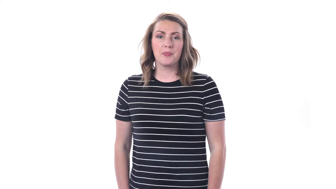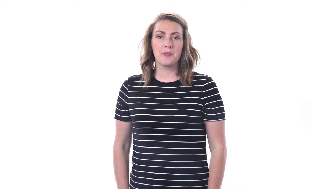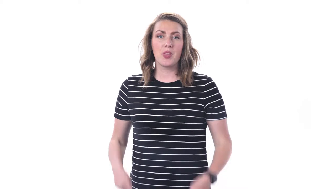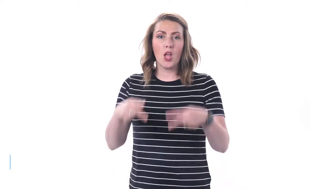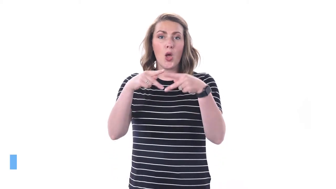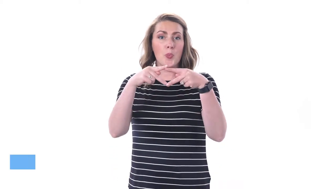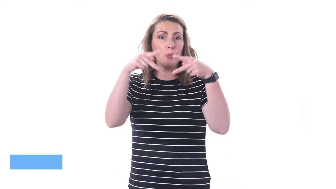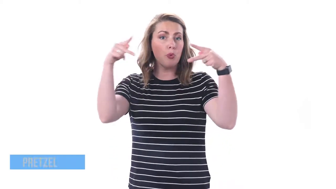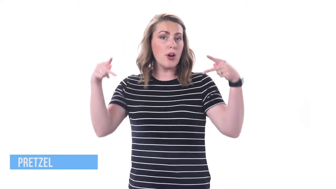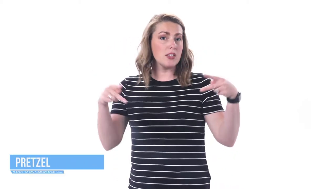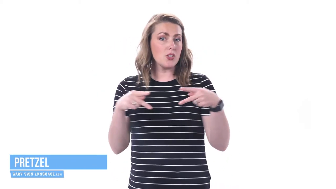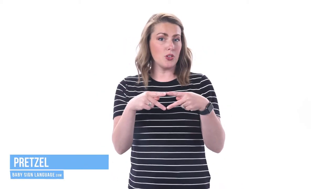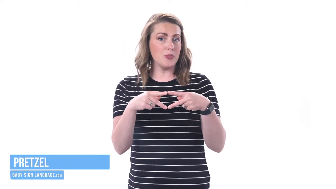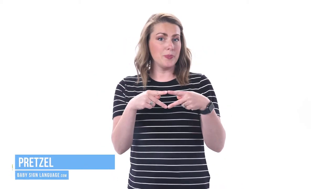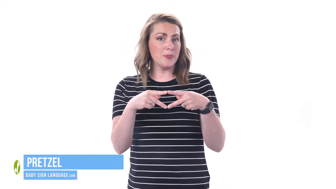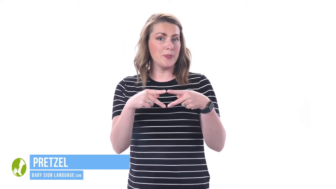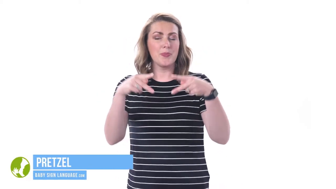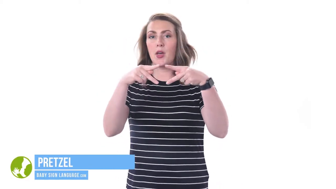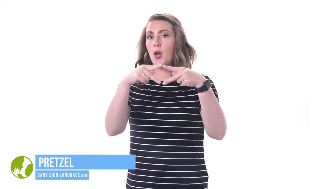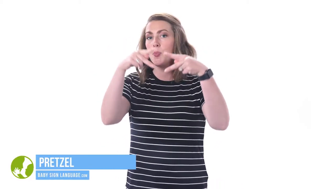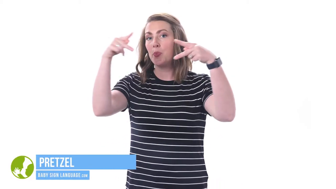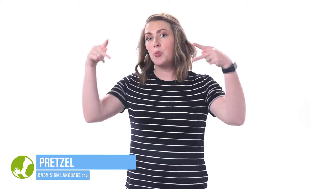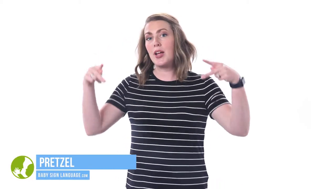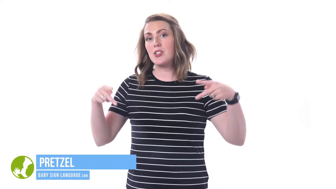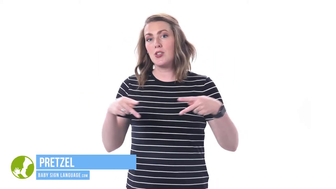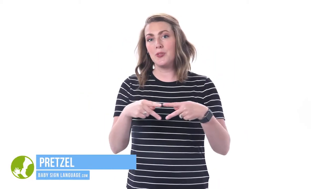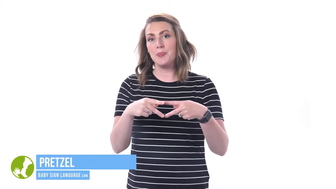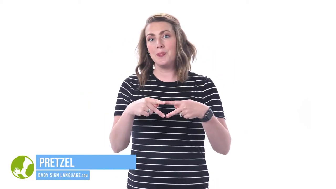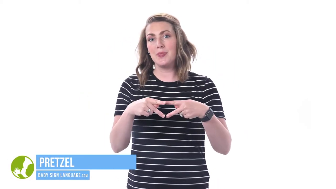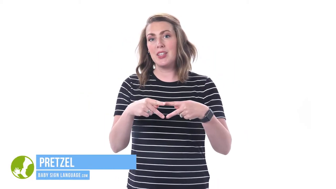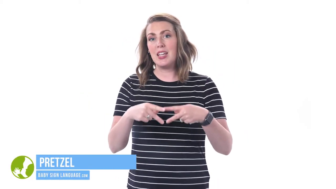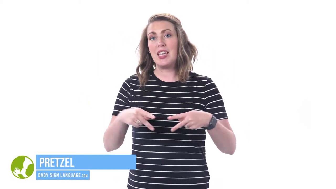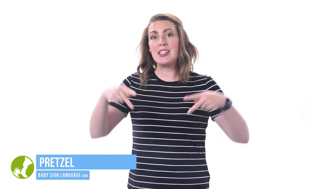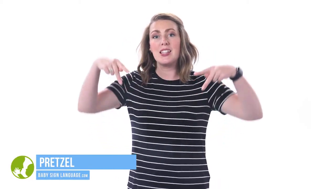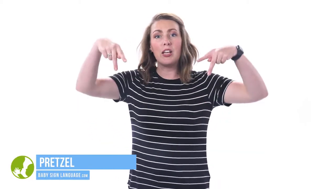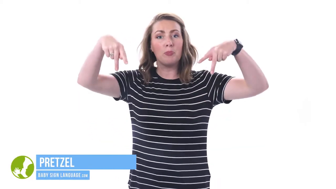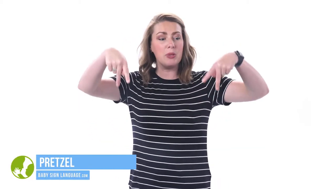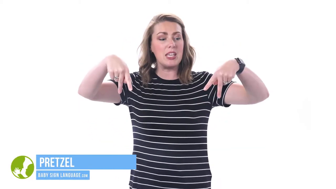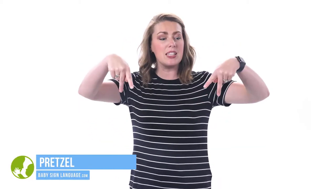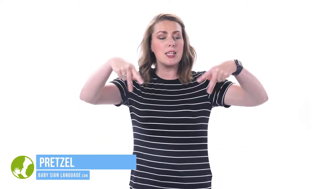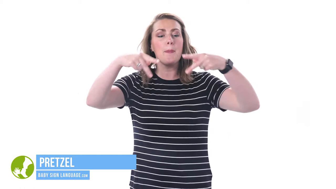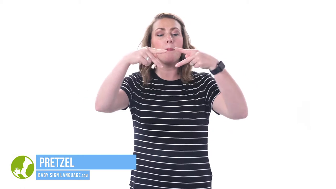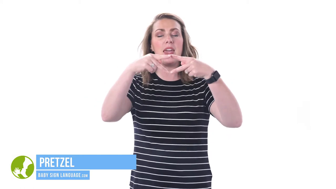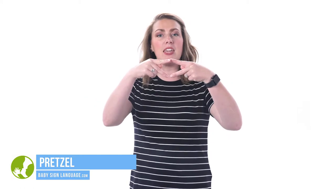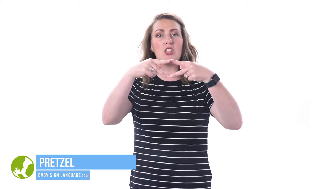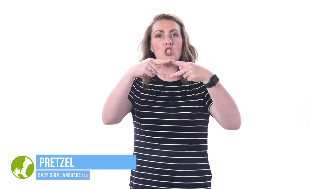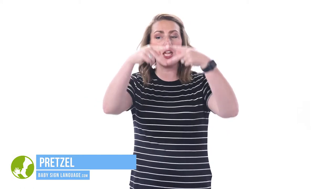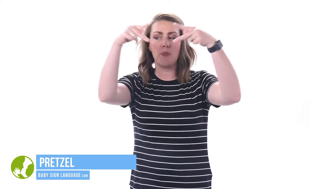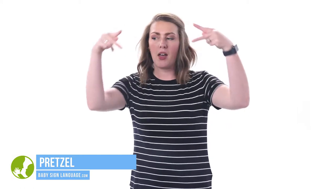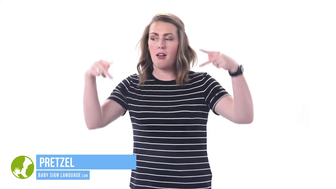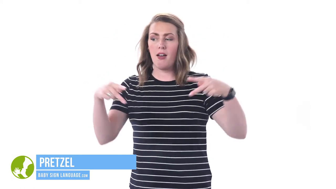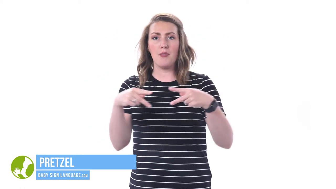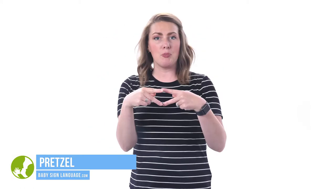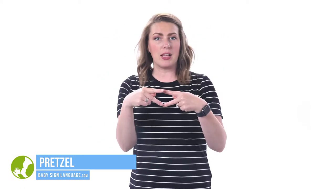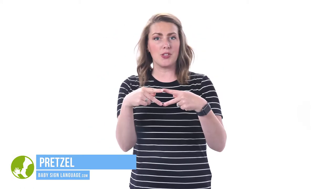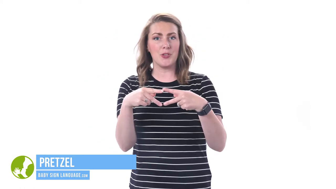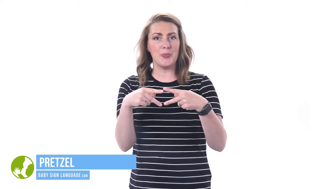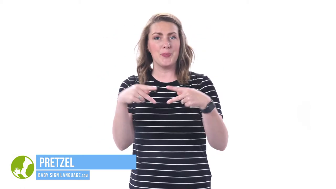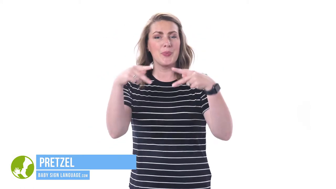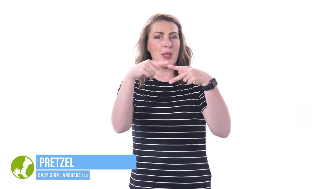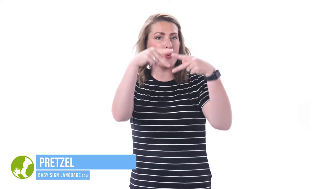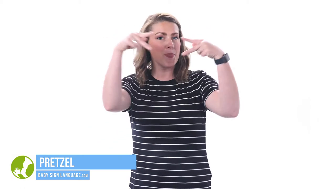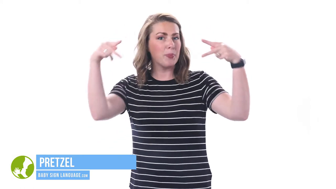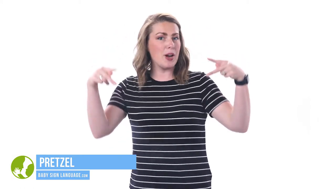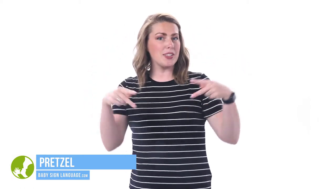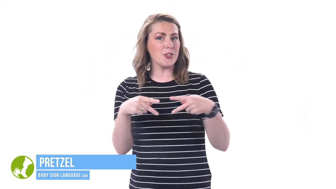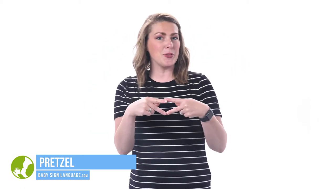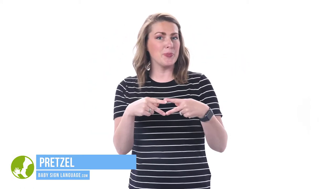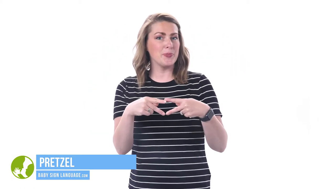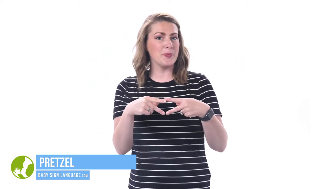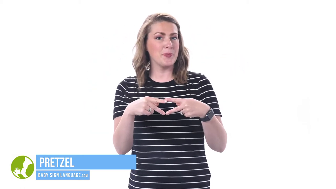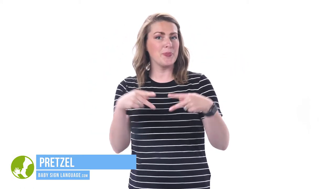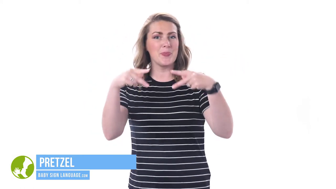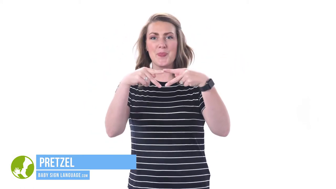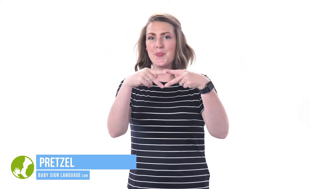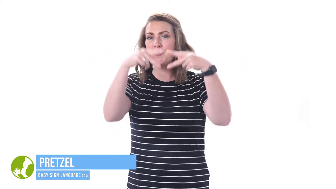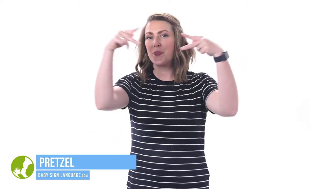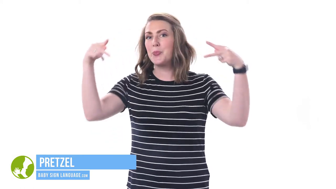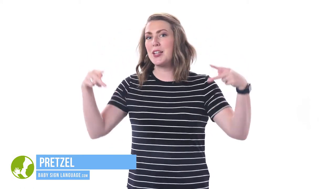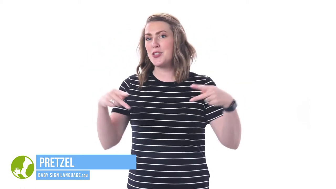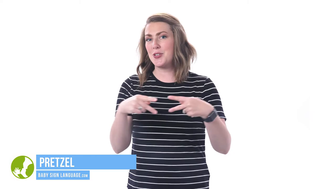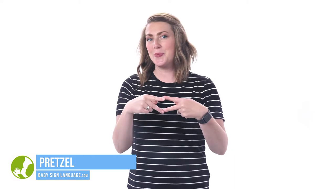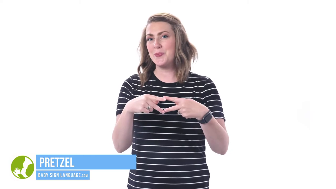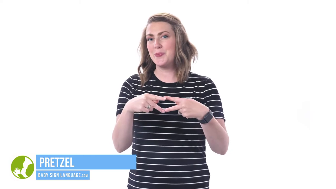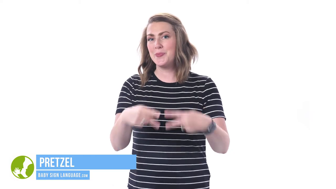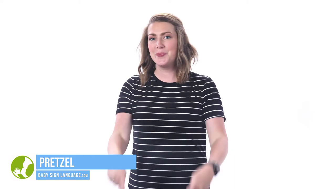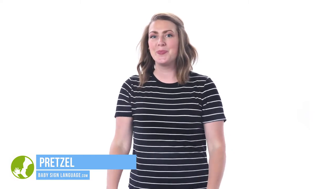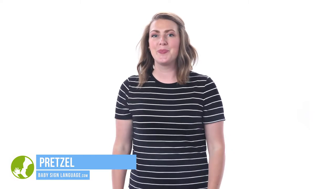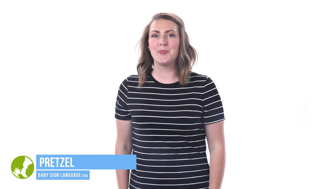Pretzel